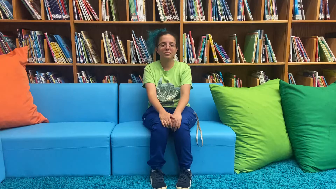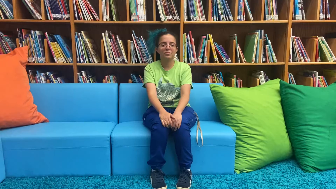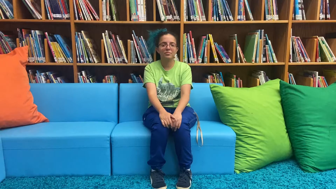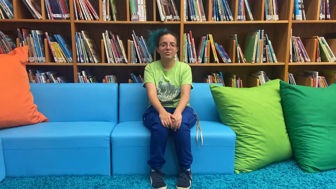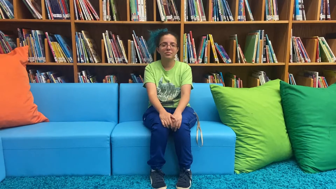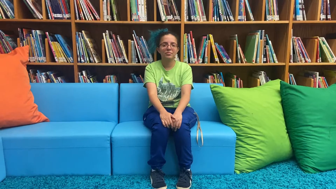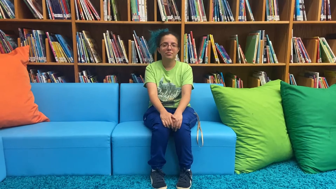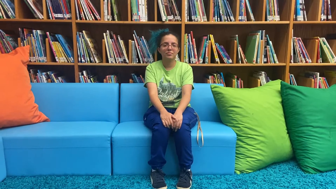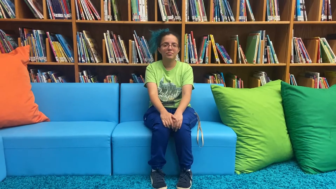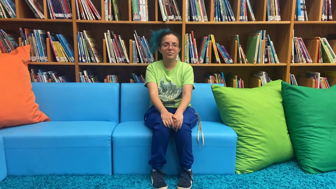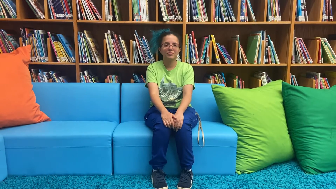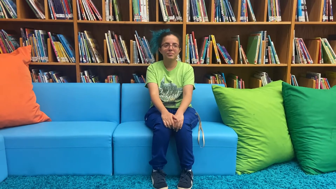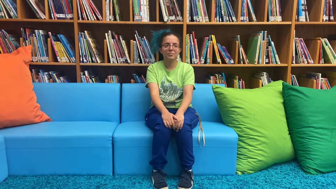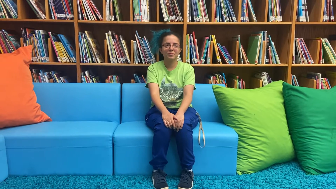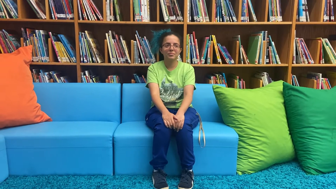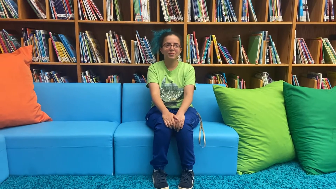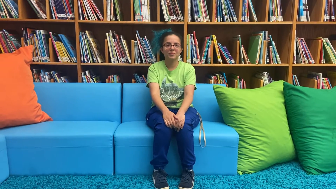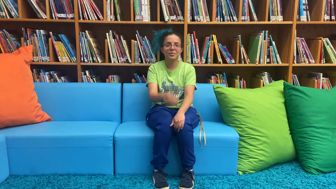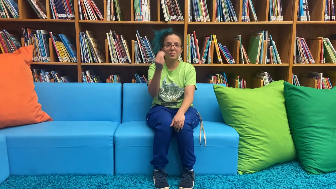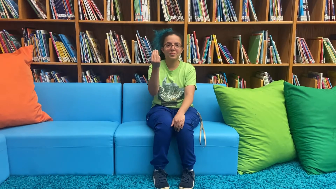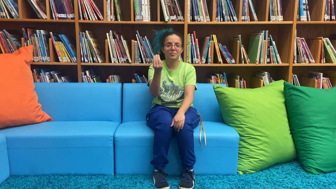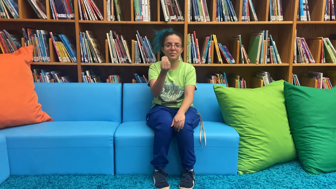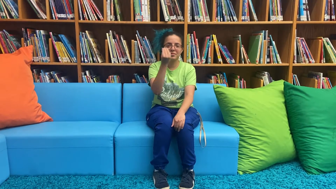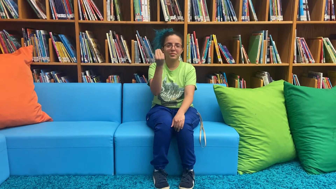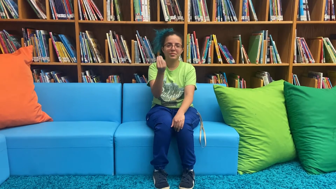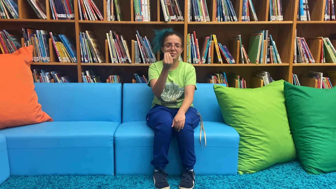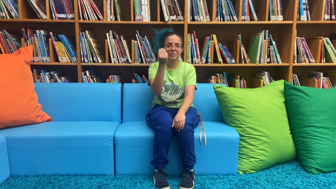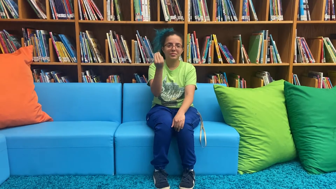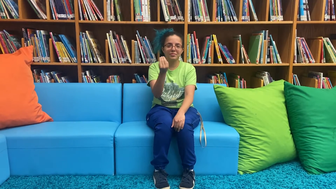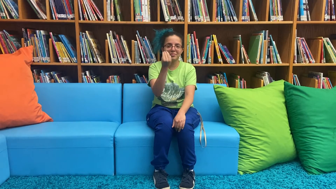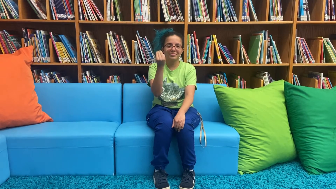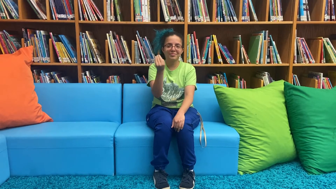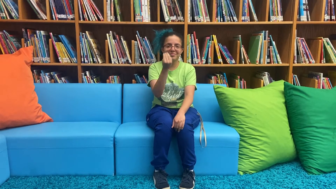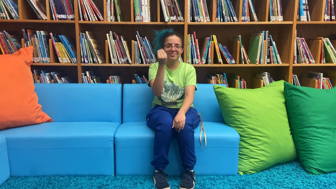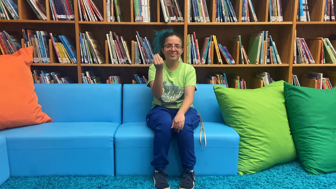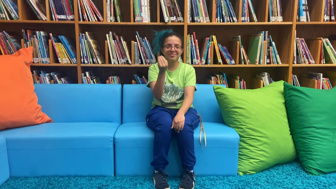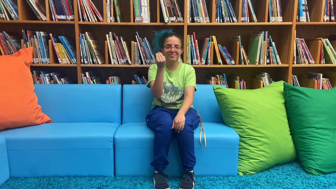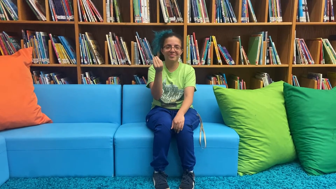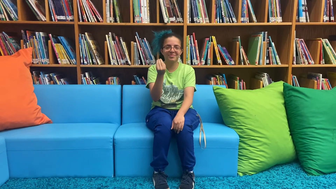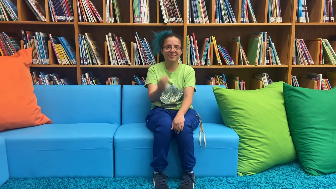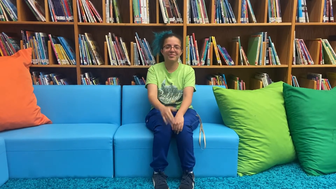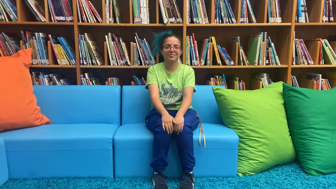Monday